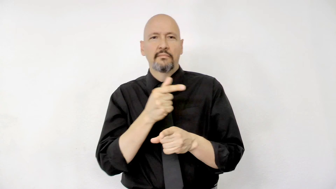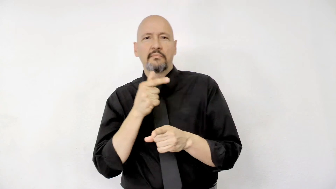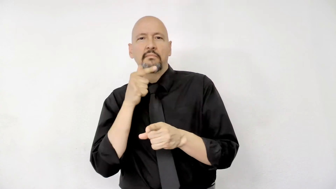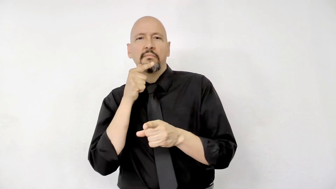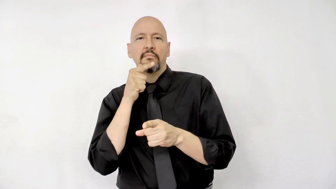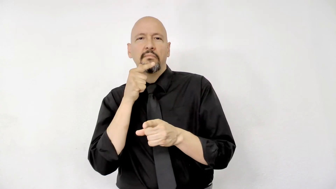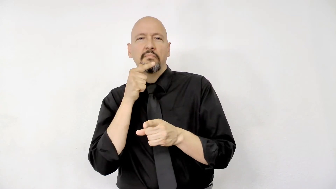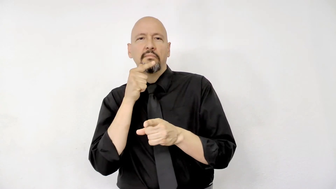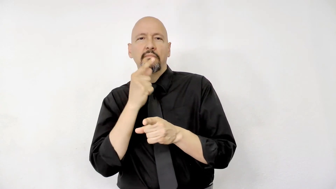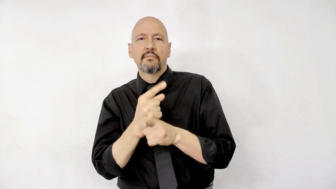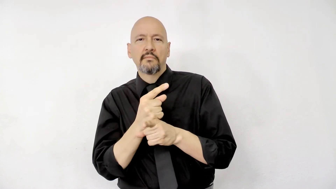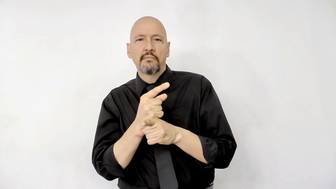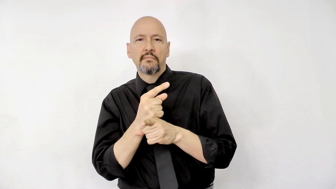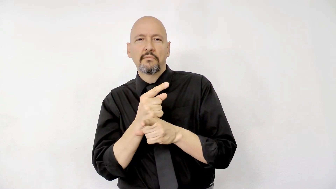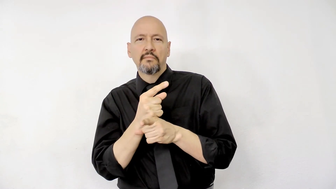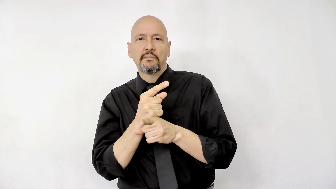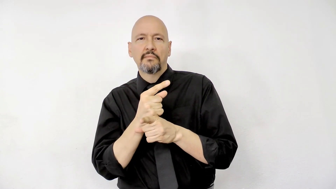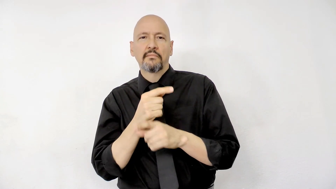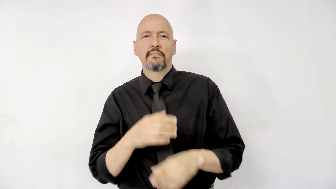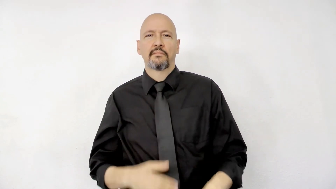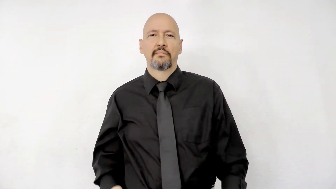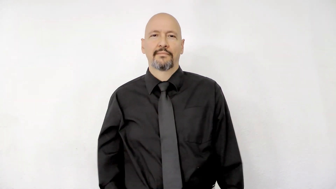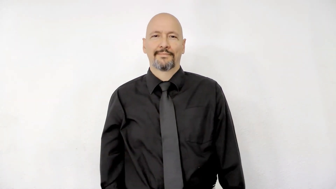SISTER